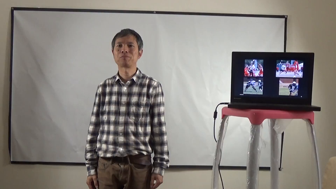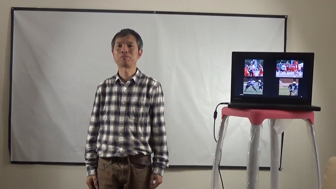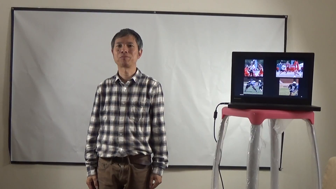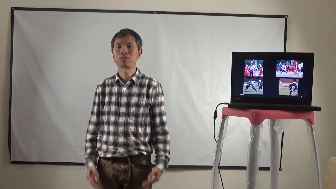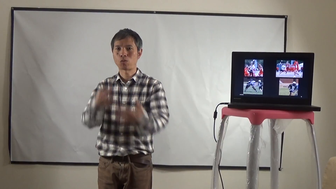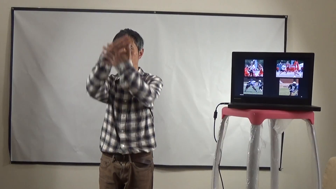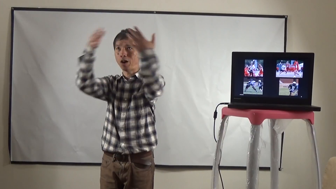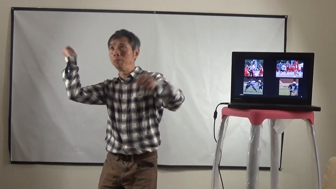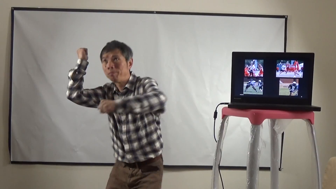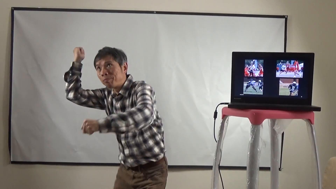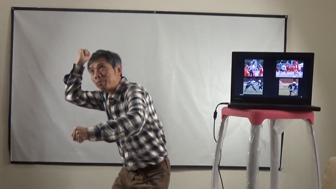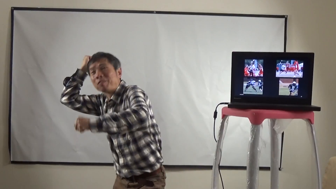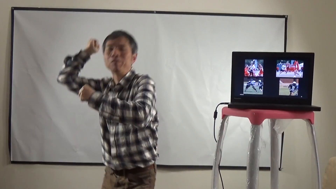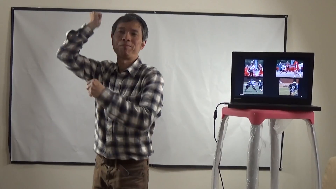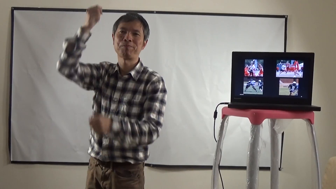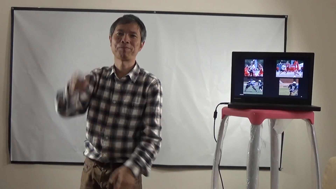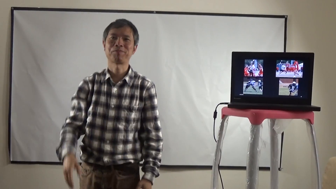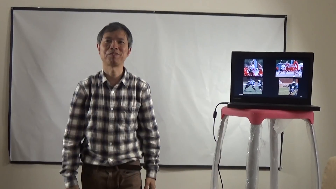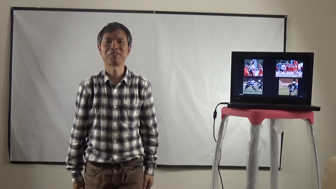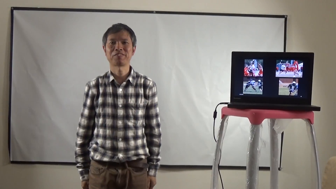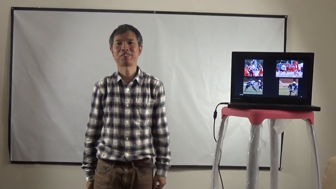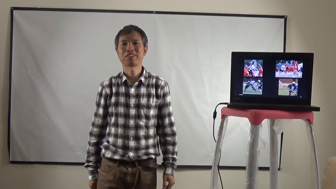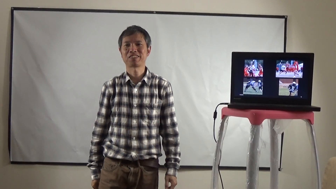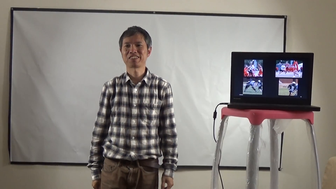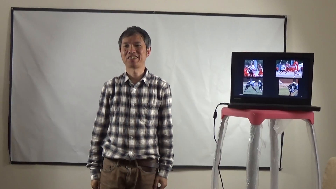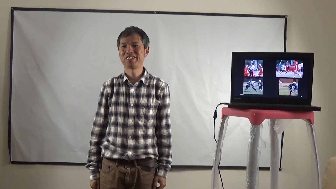lacrosse